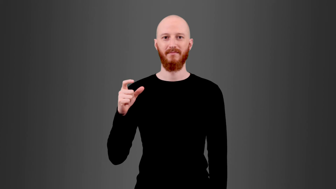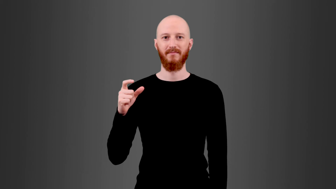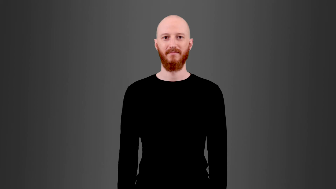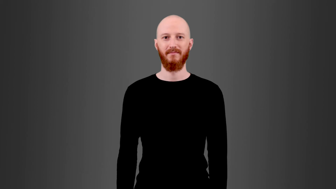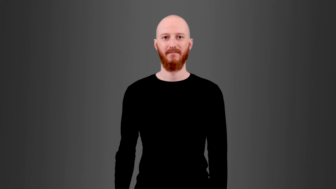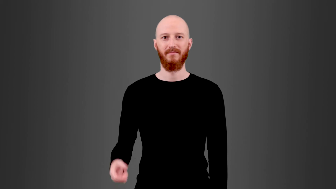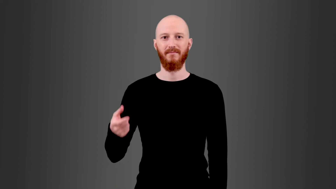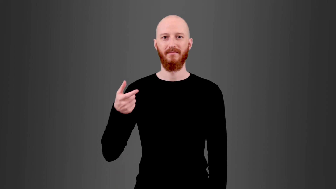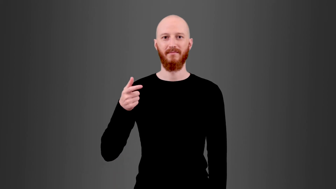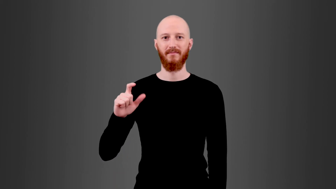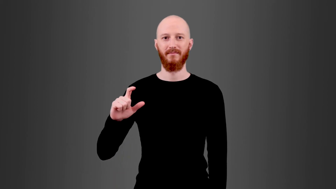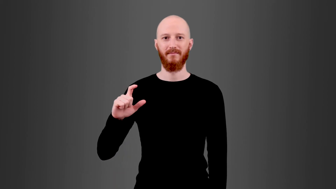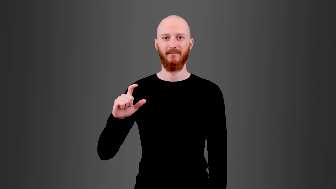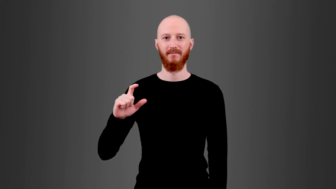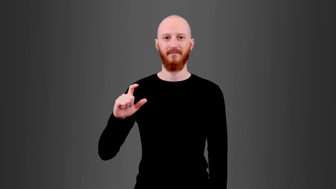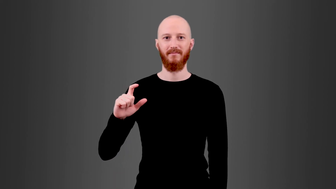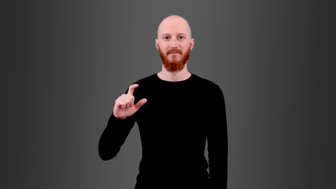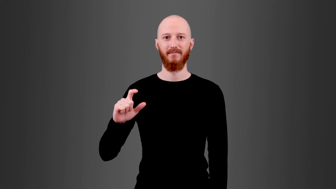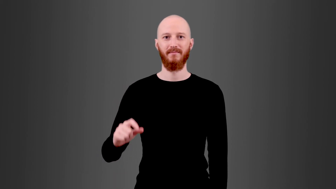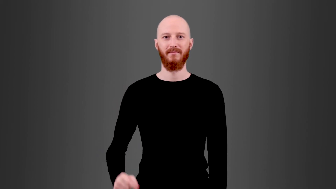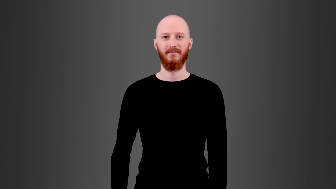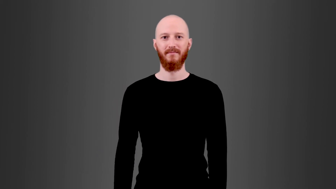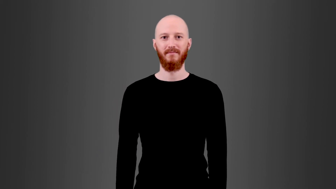Element